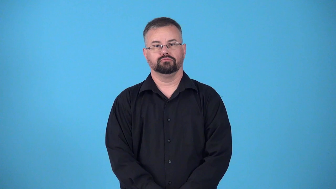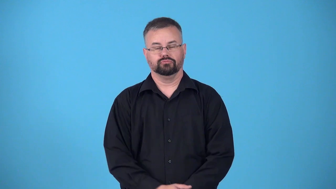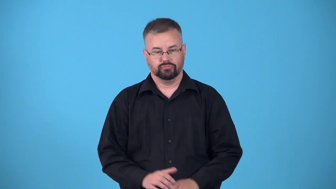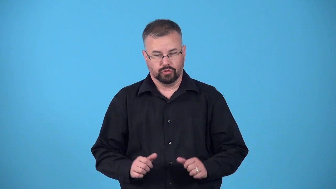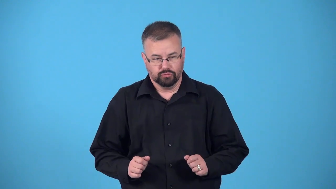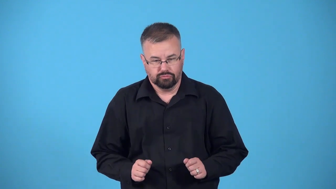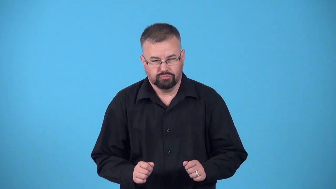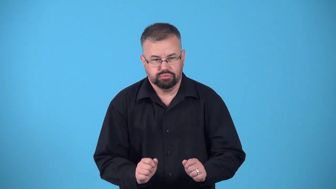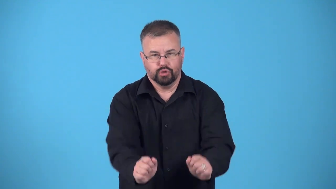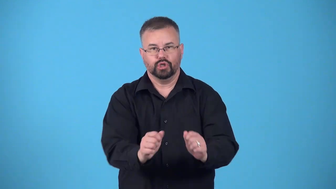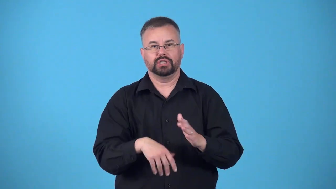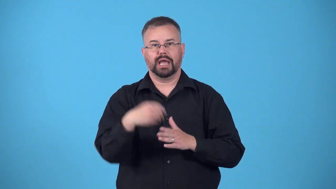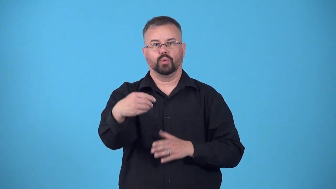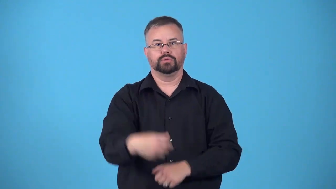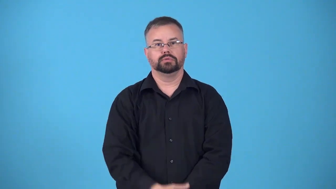roll out, wheel out